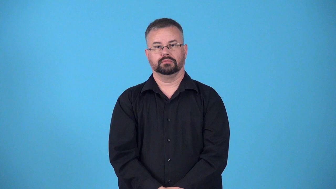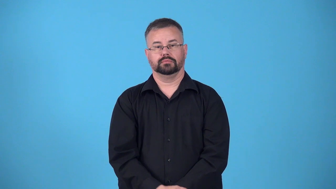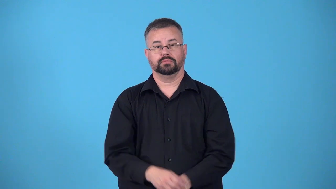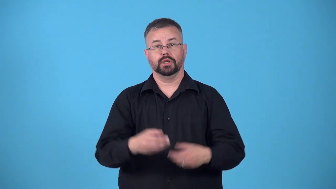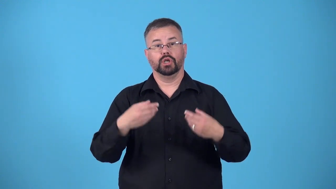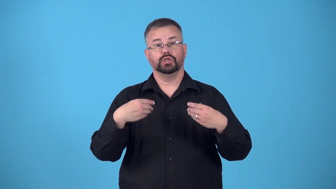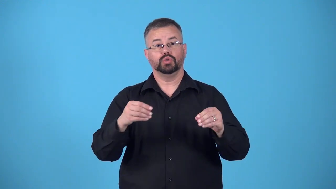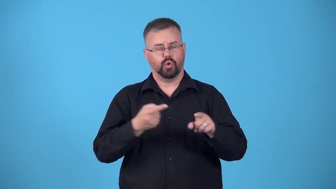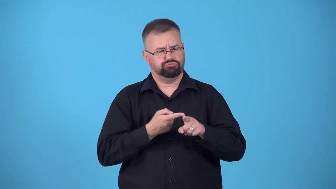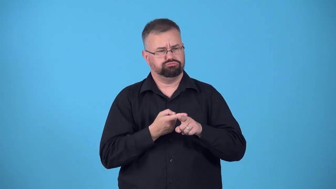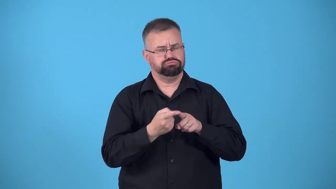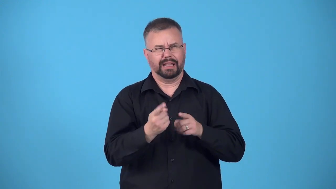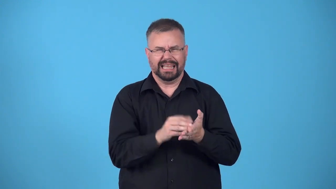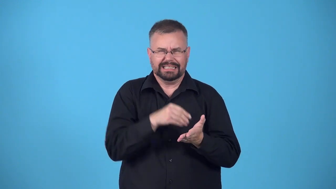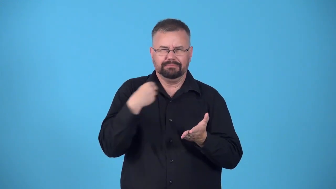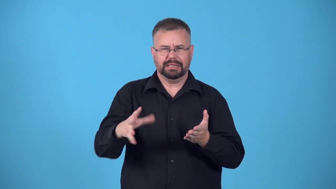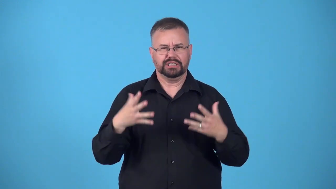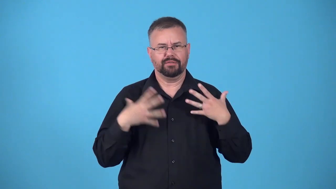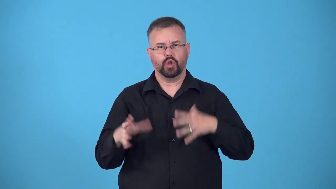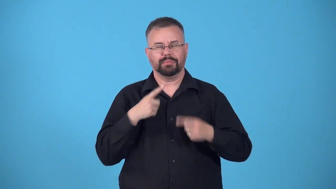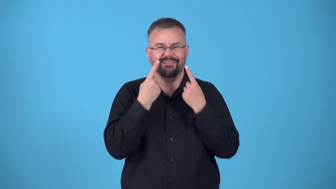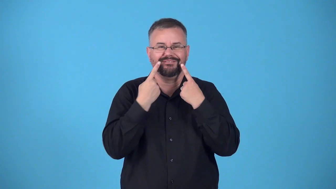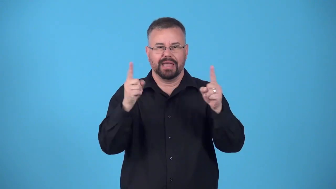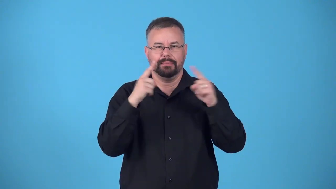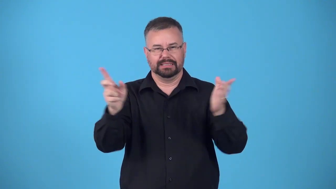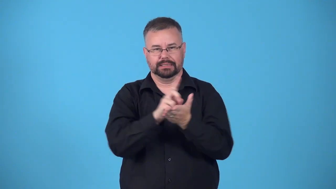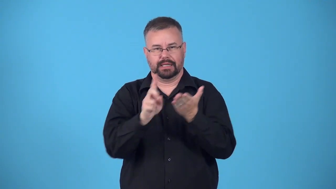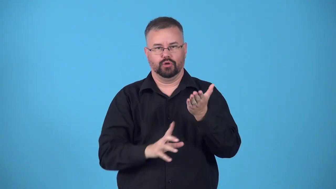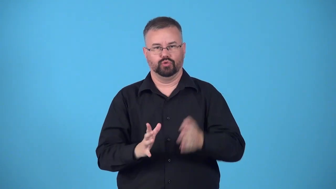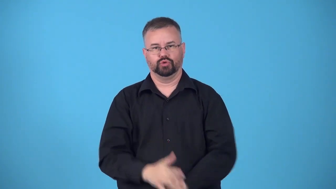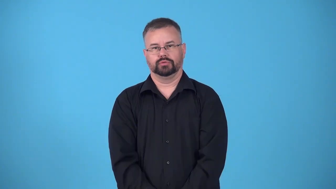salon